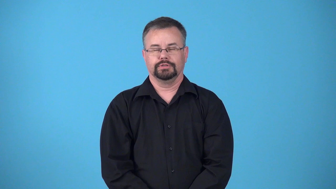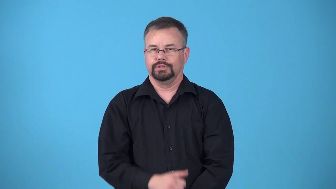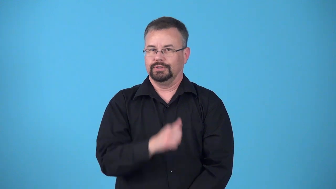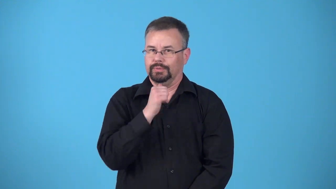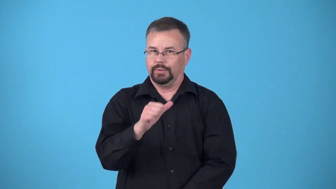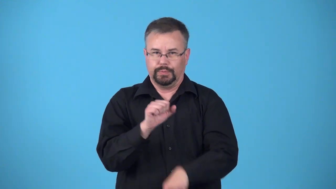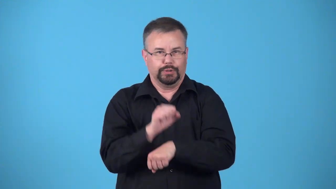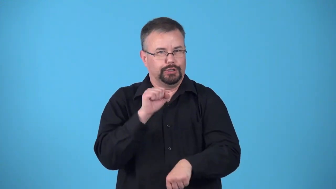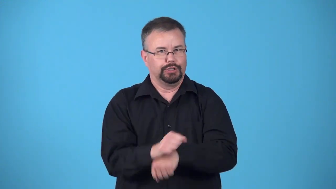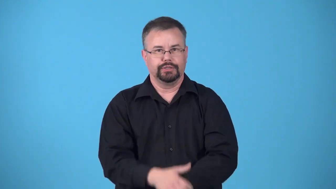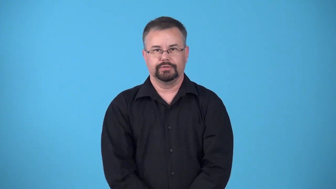no go